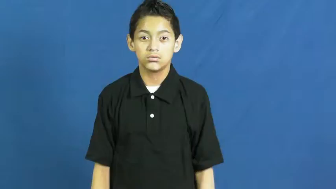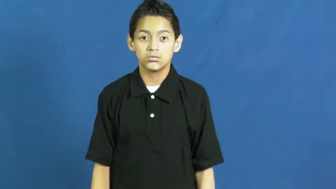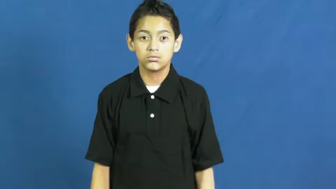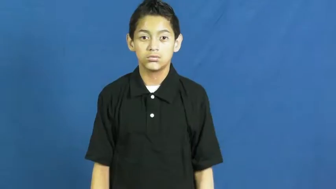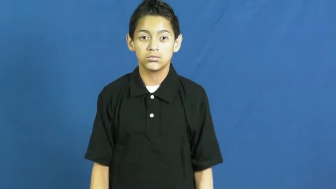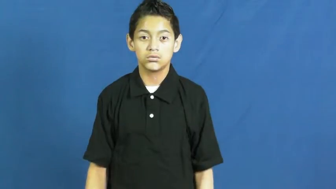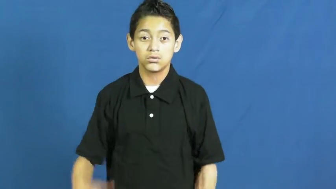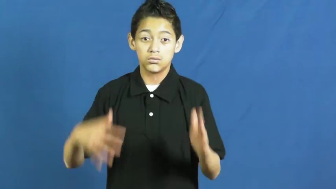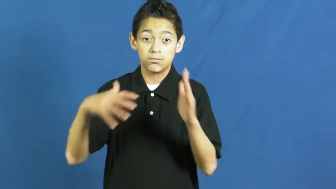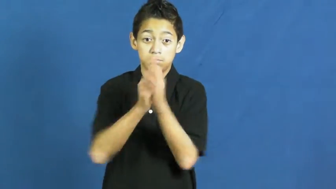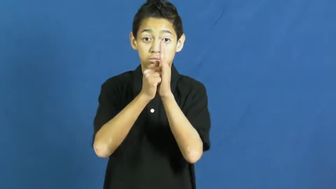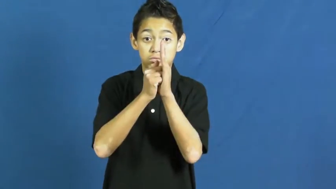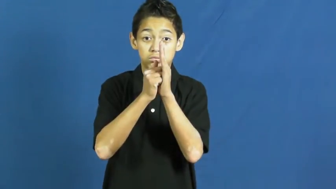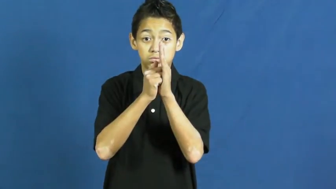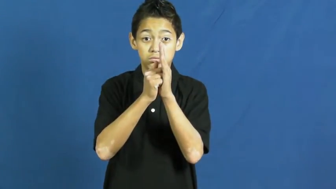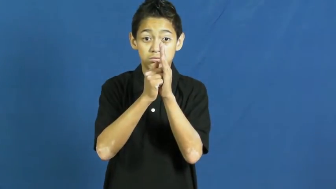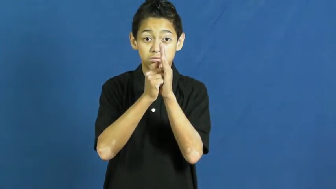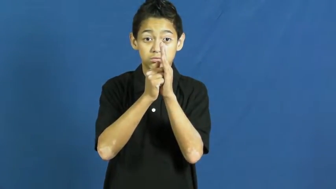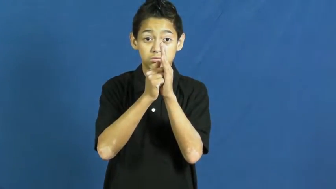plow into